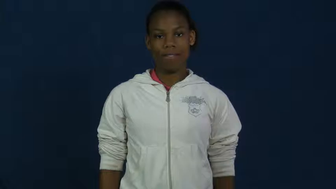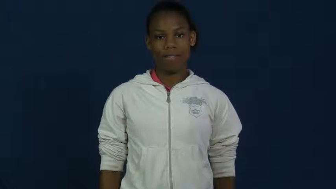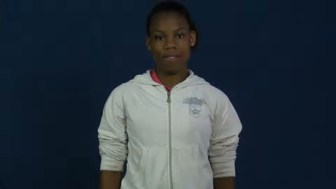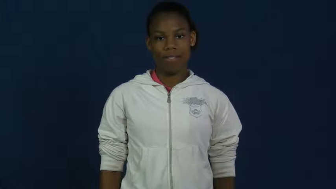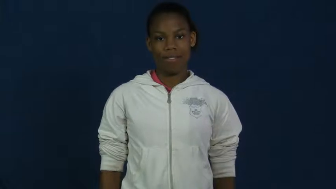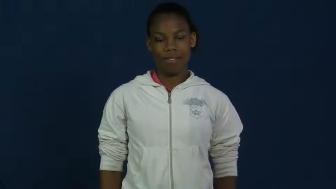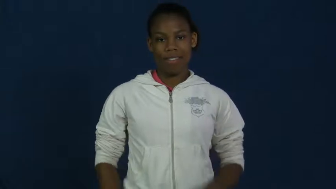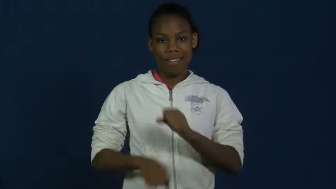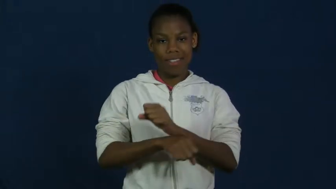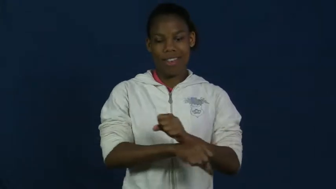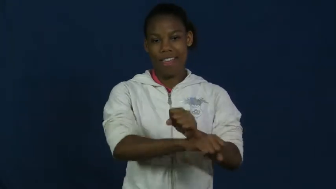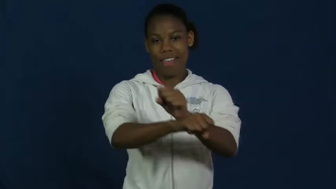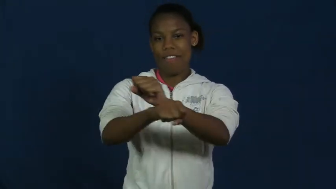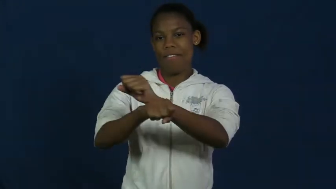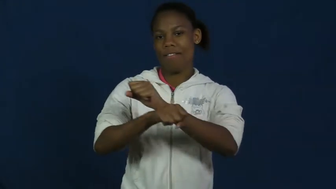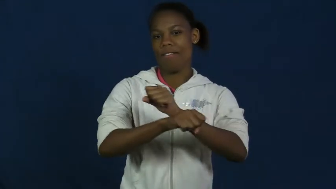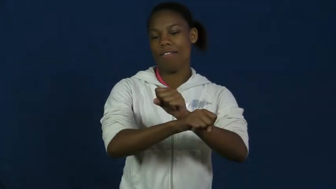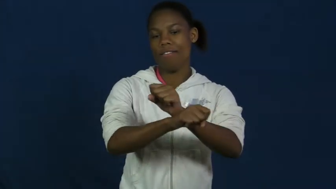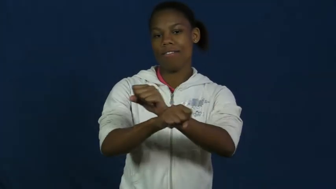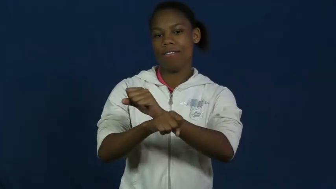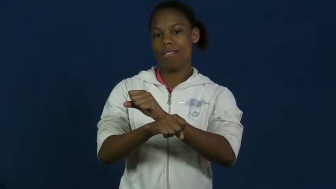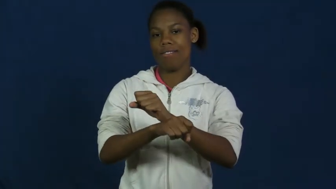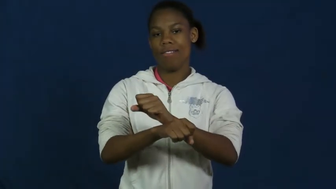slave,servitude,helot,serf,bondman